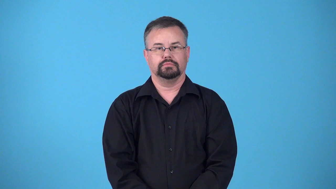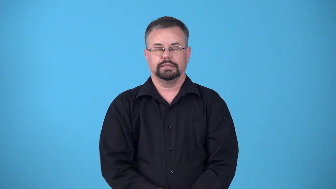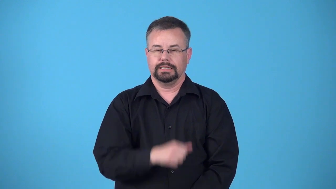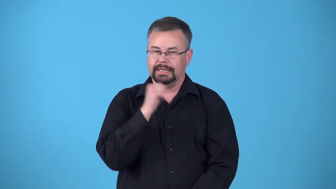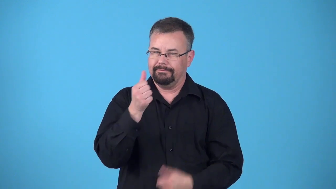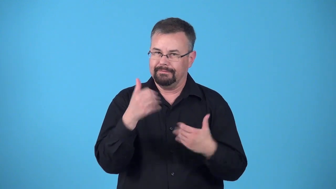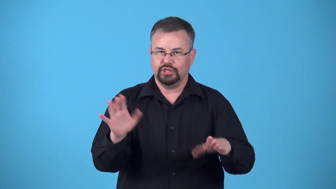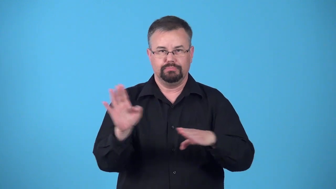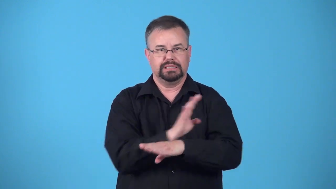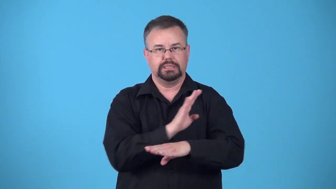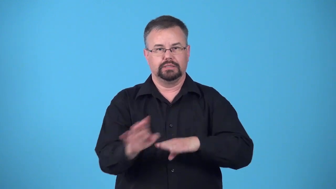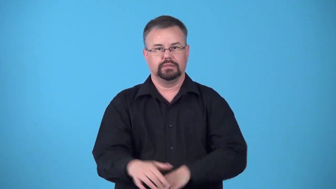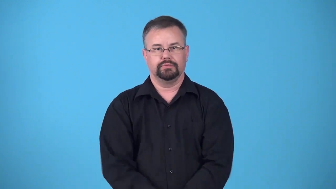loose end